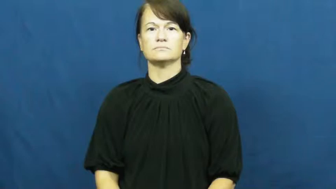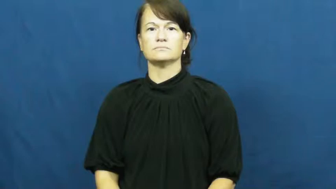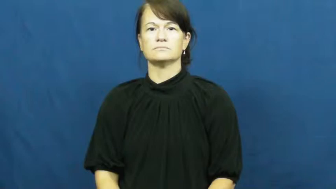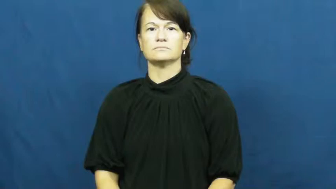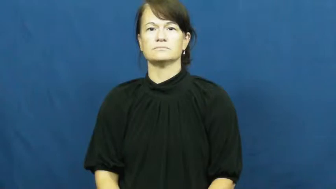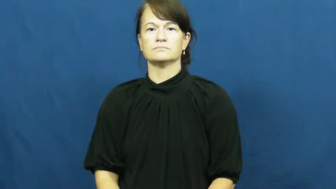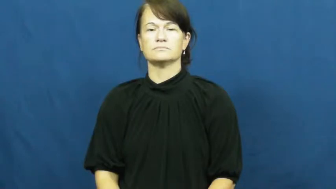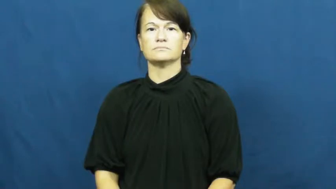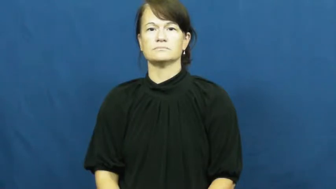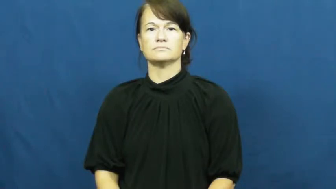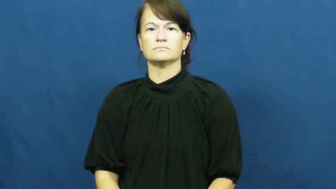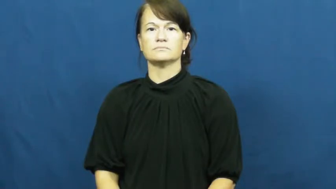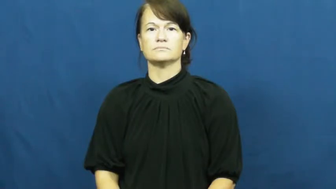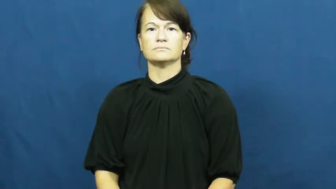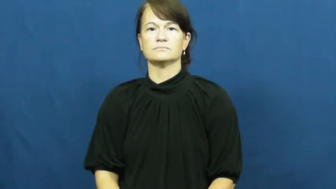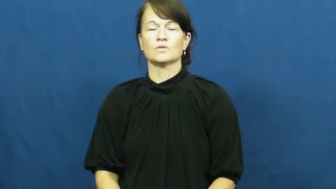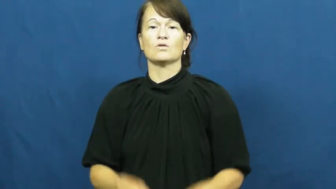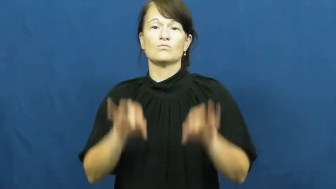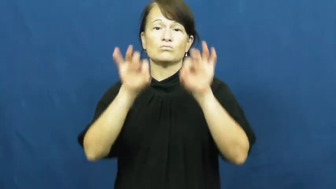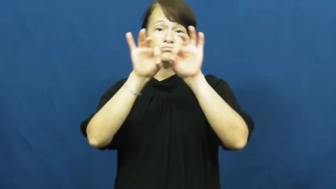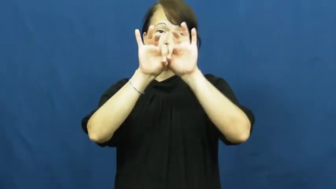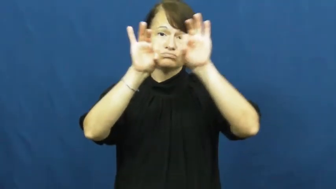rail-bar